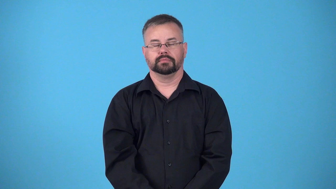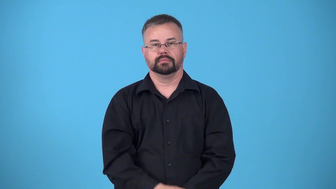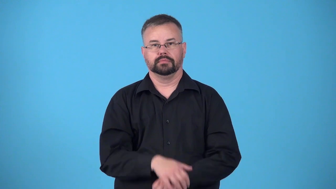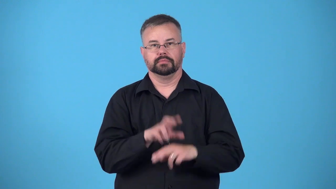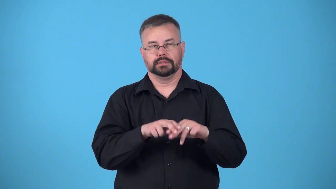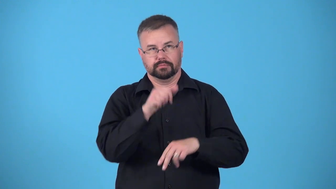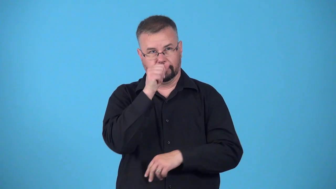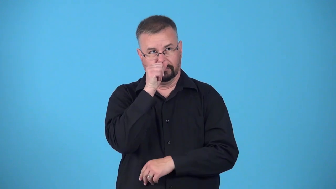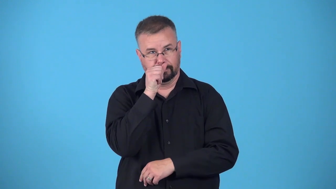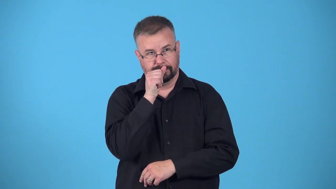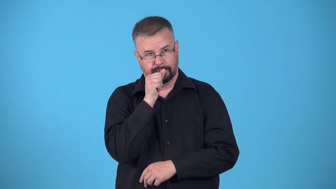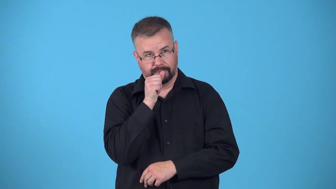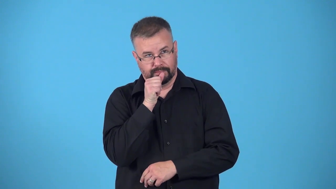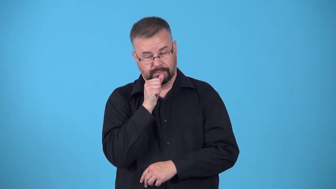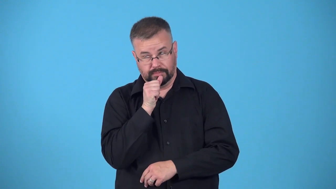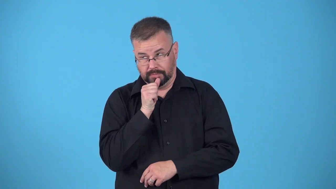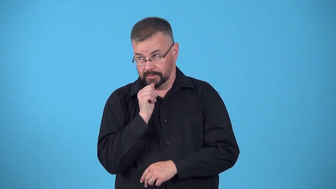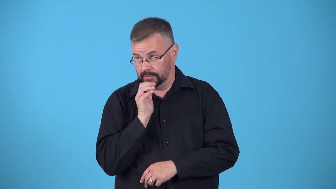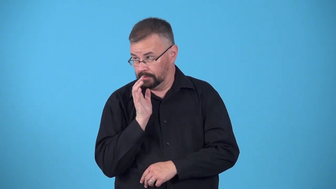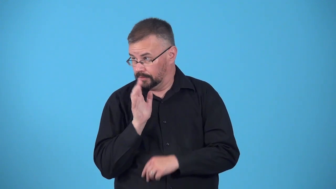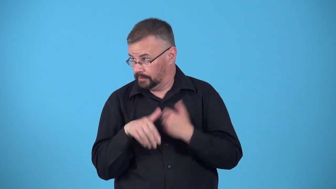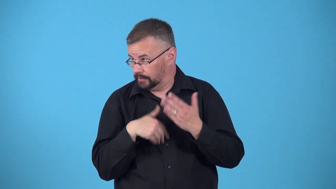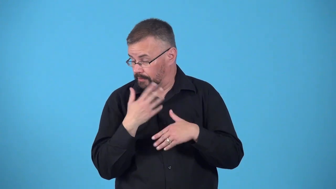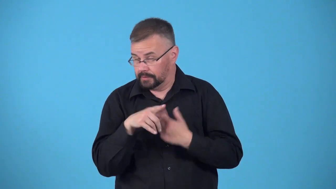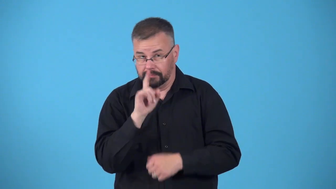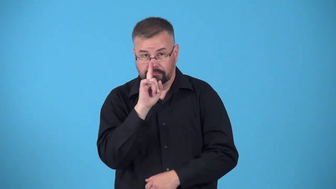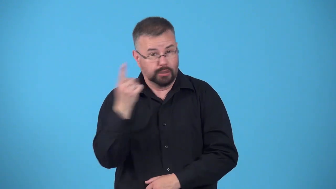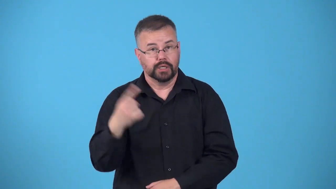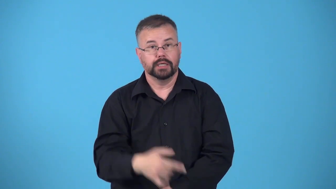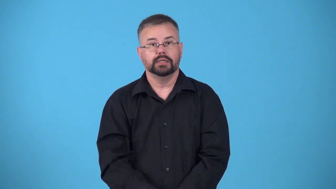sit through